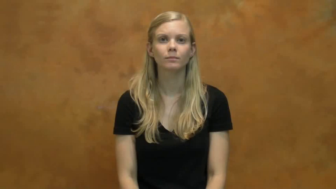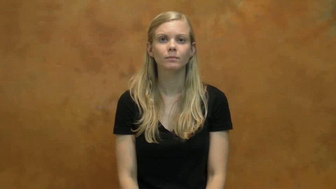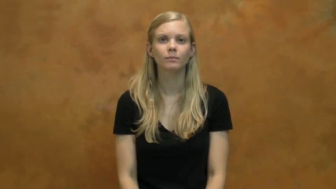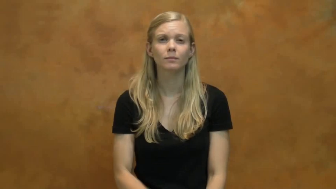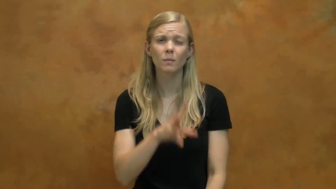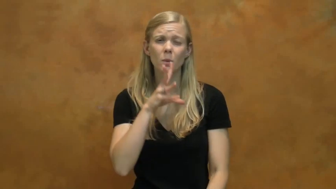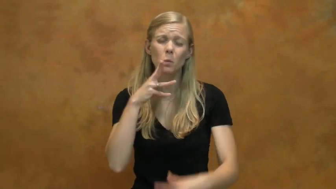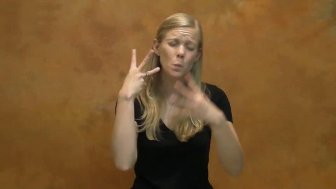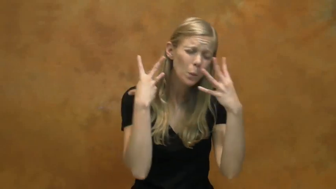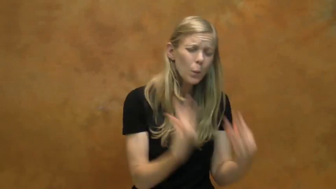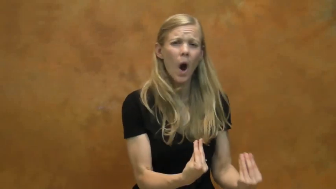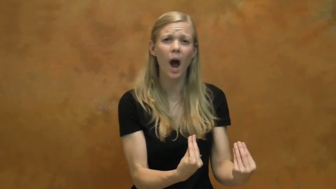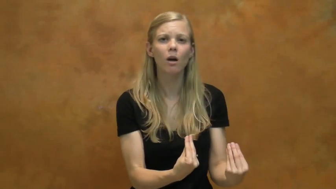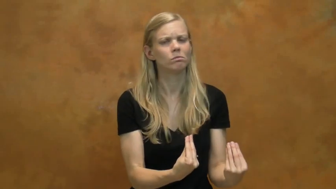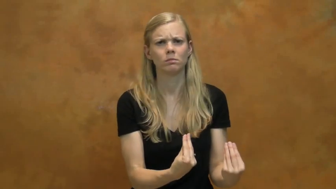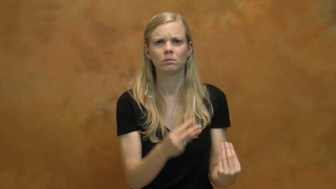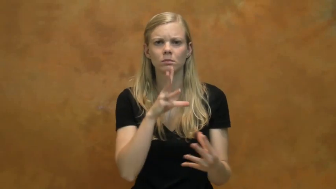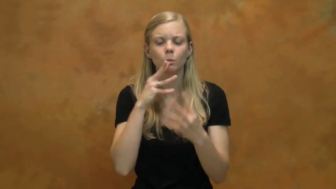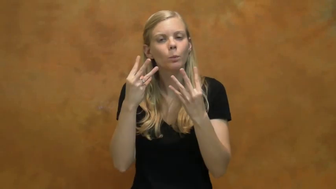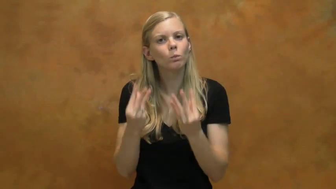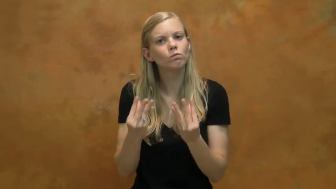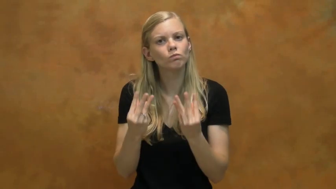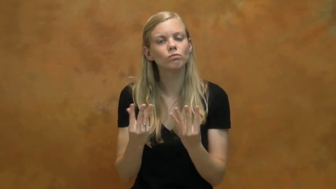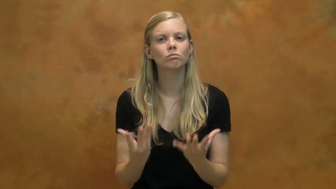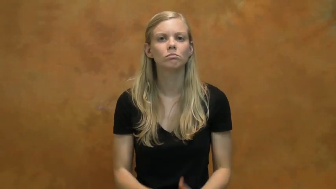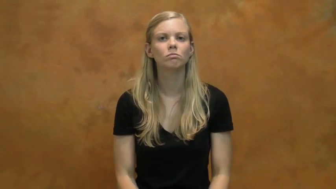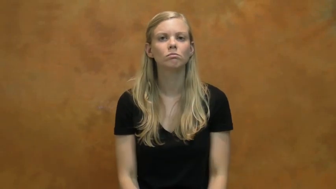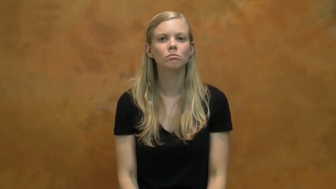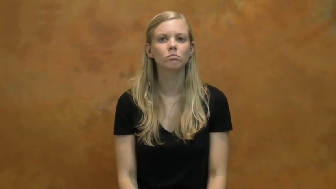damp